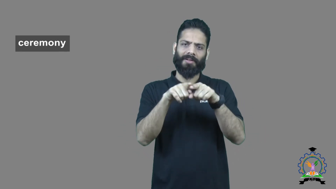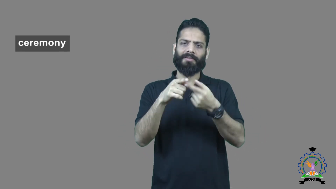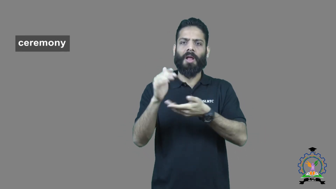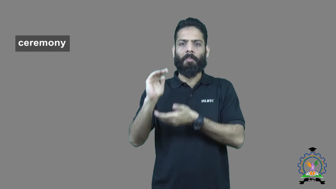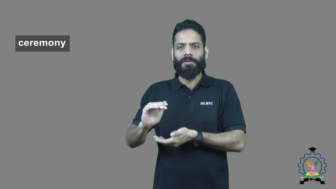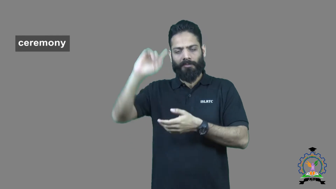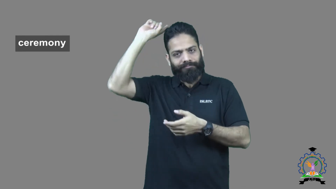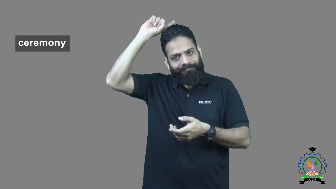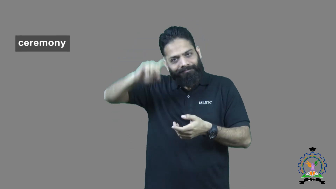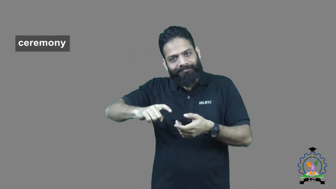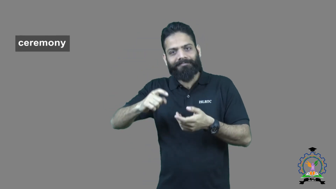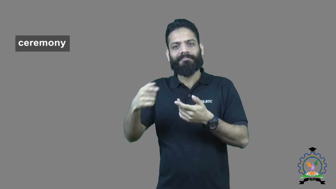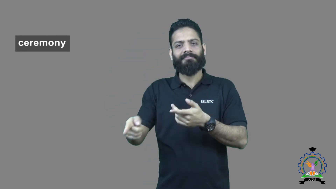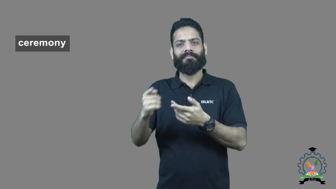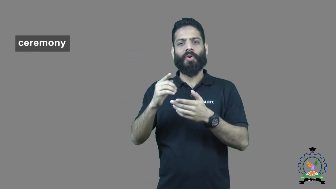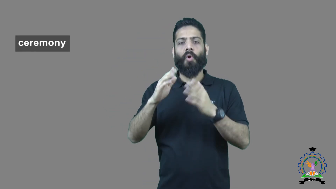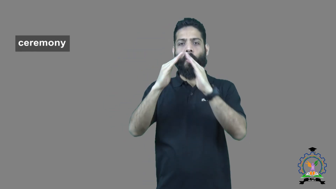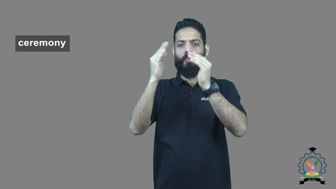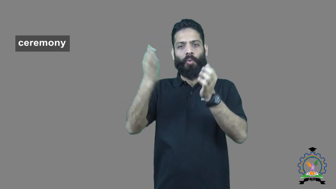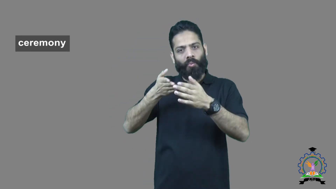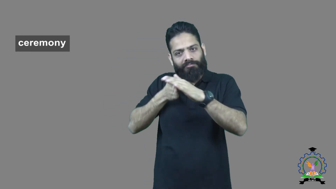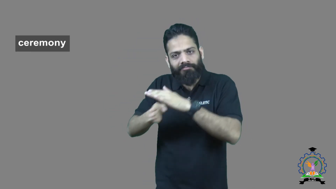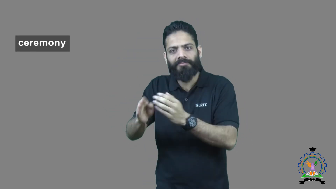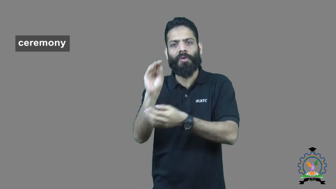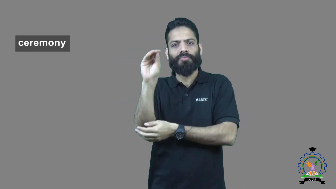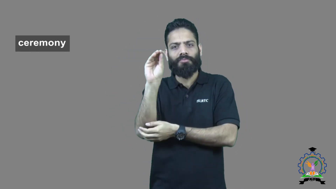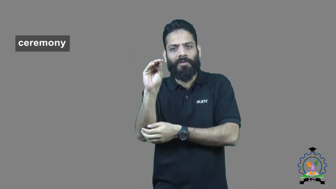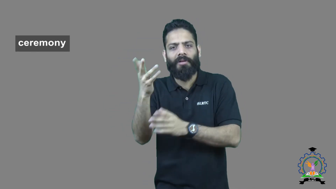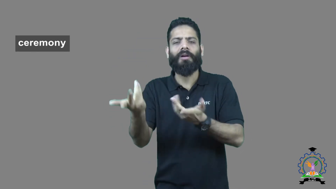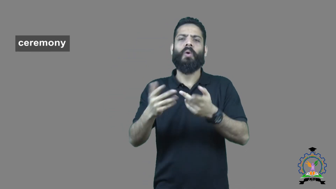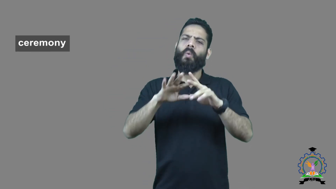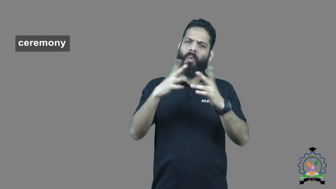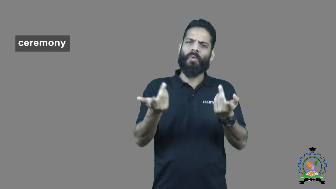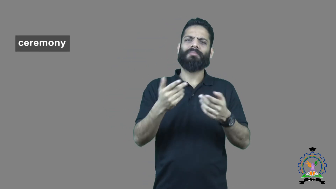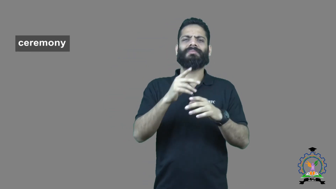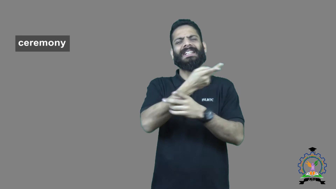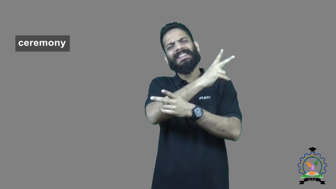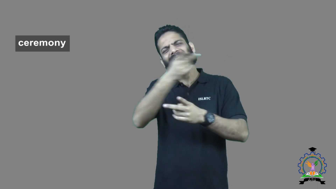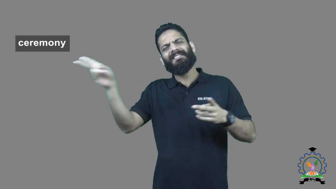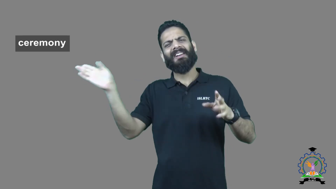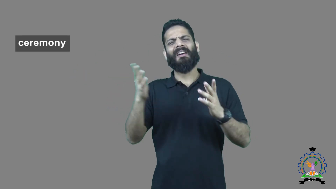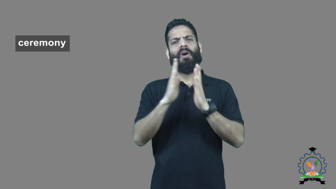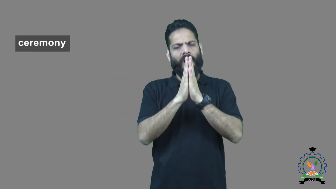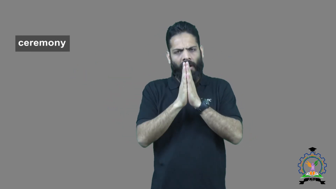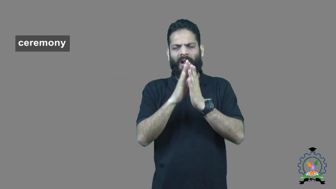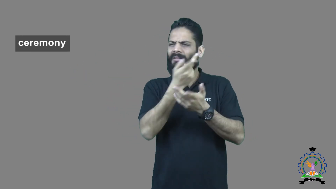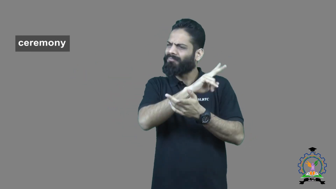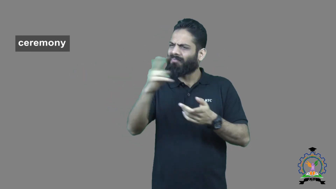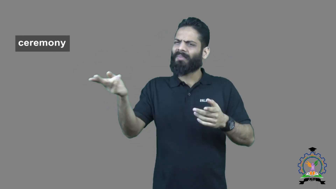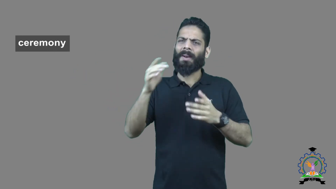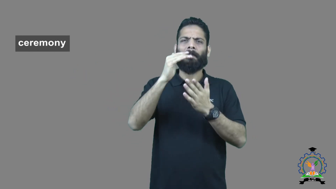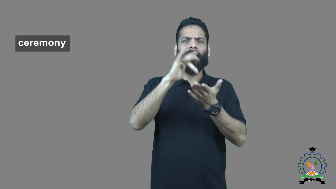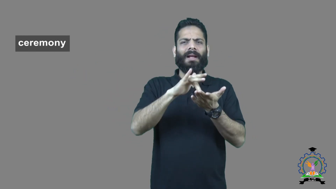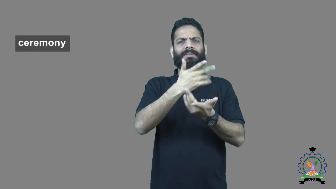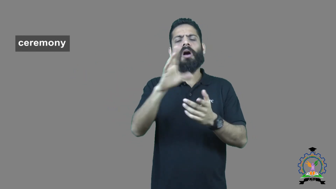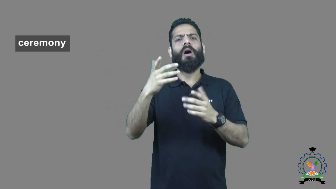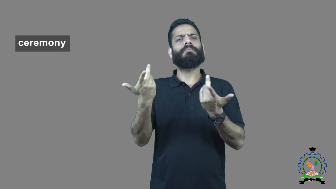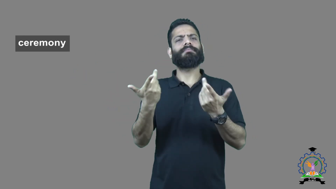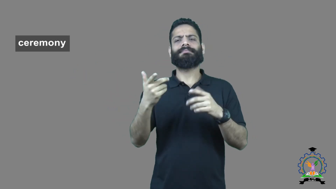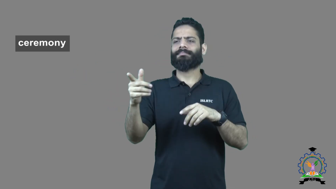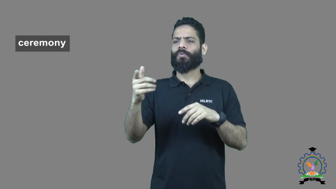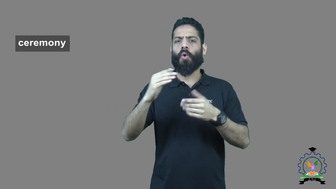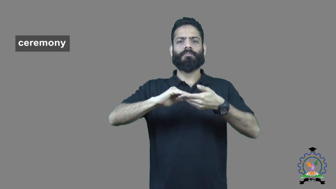ceremony